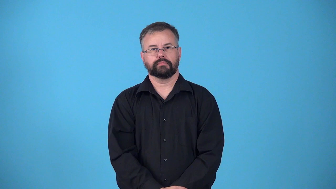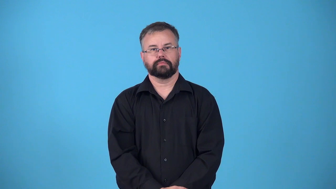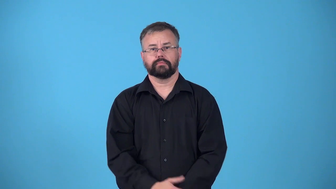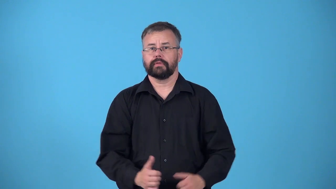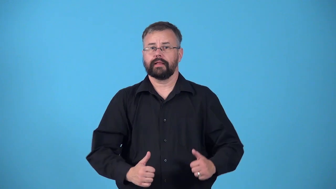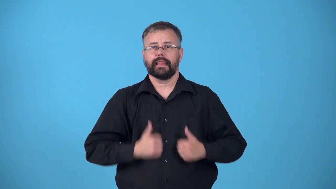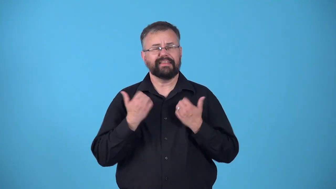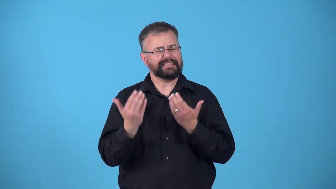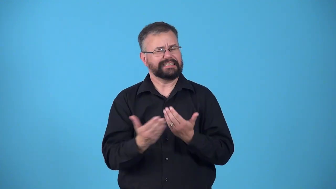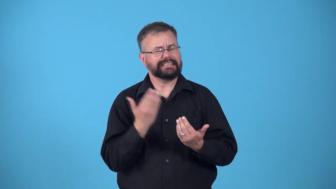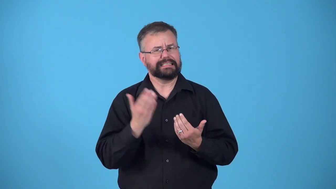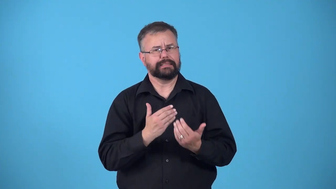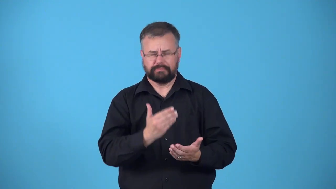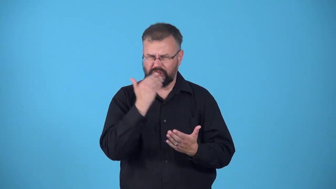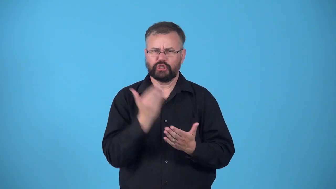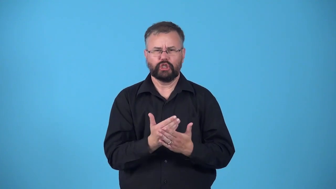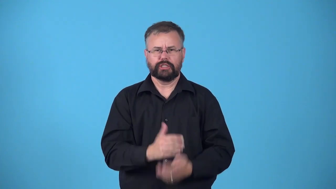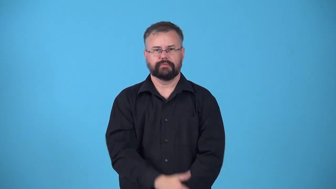got it made, have it easy